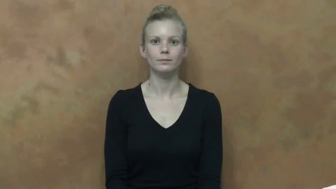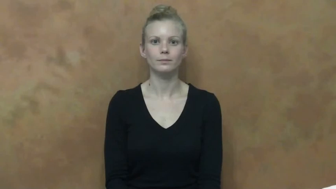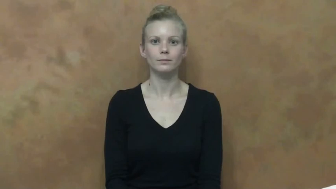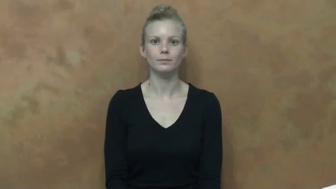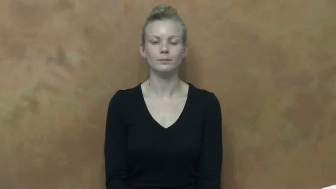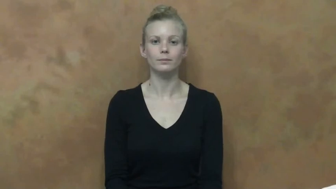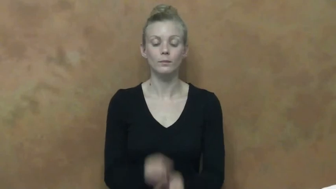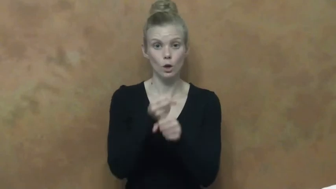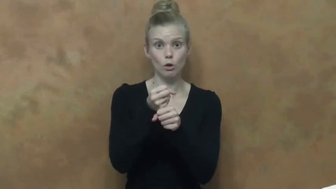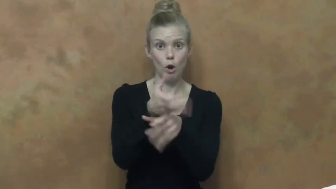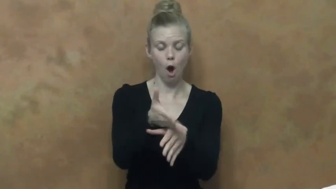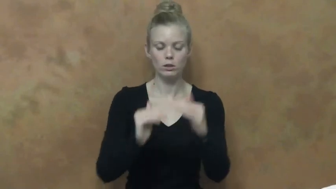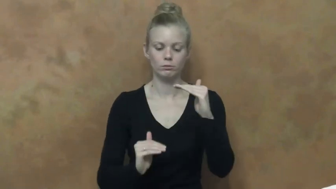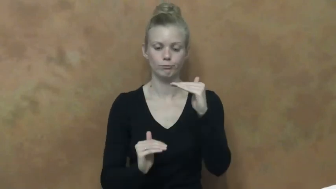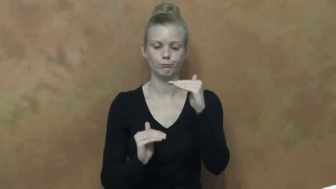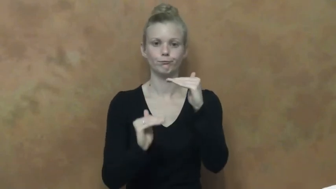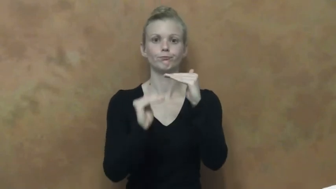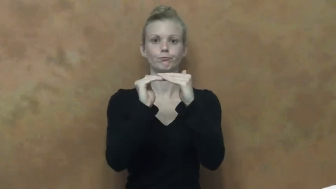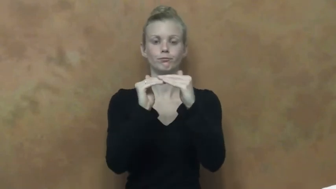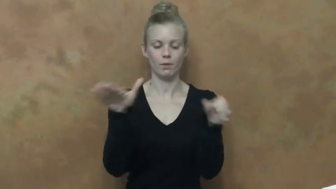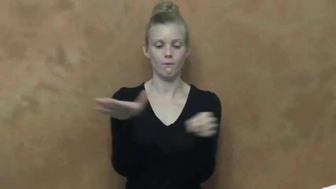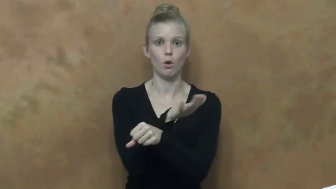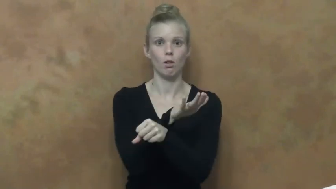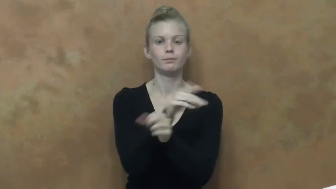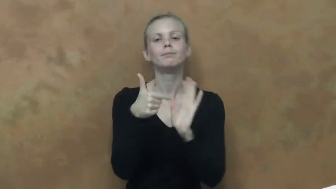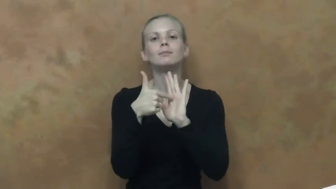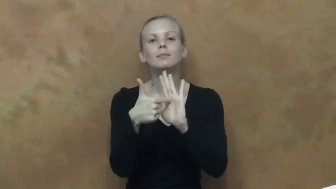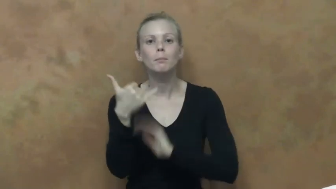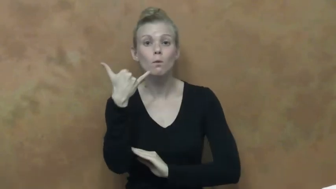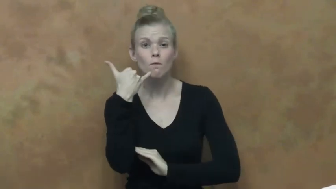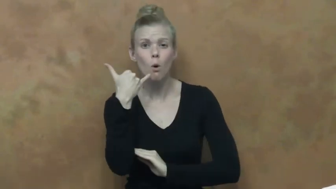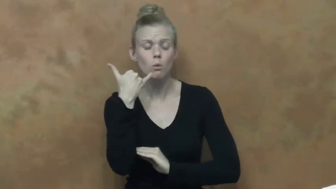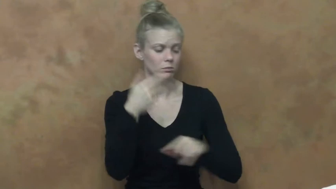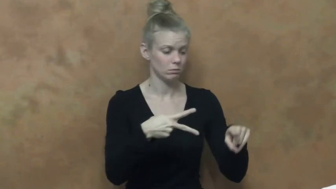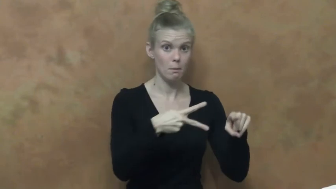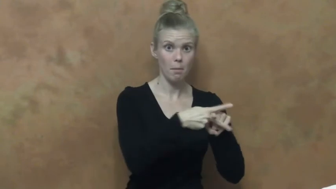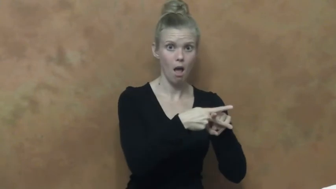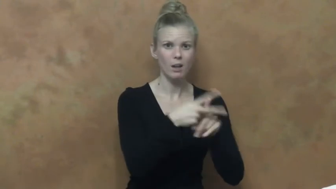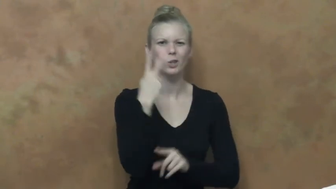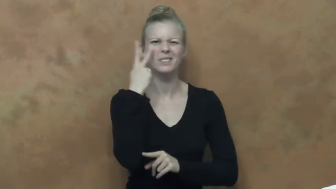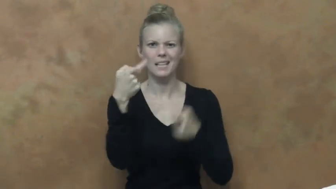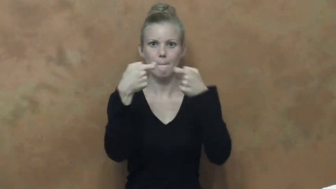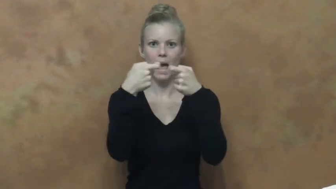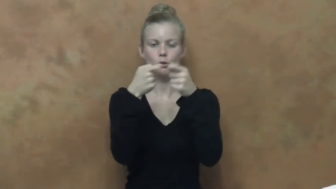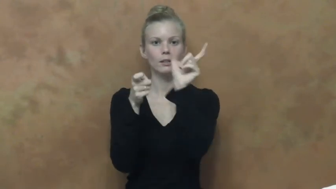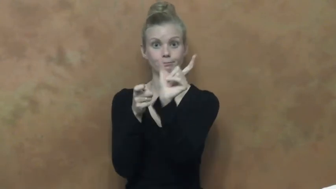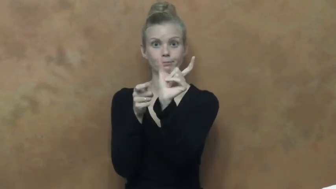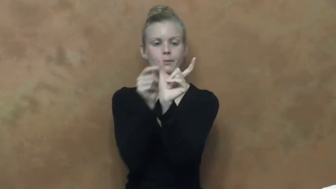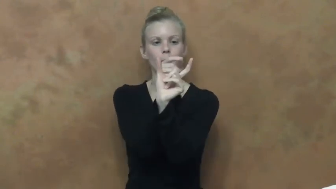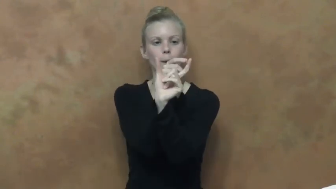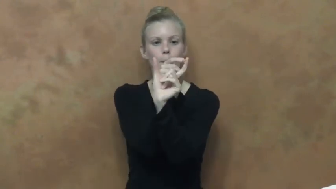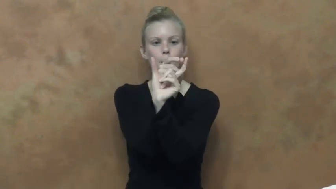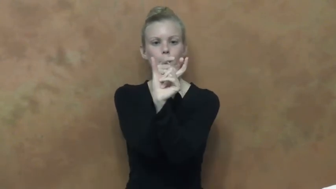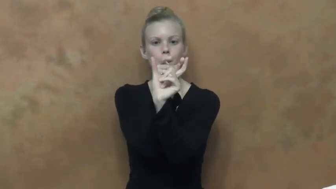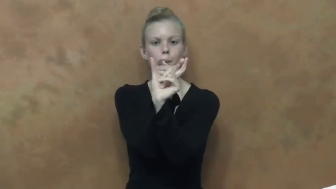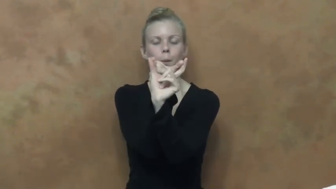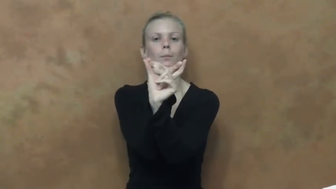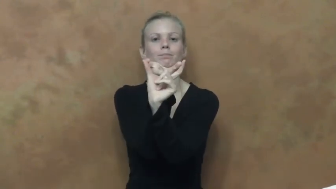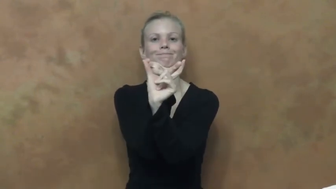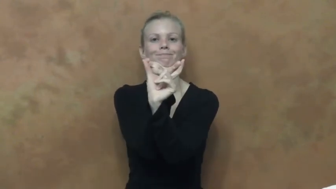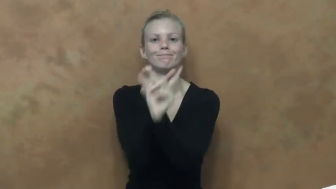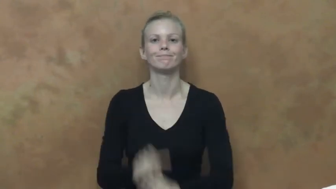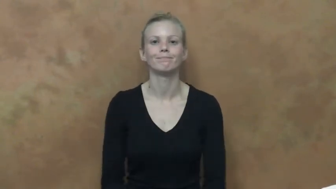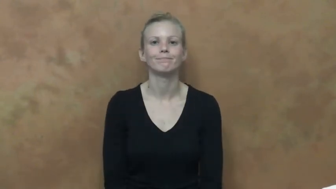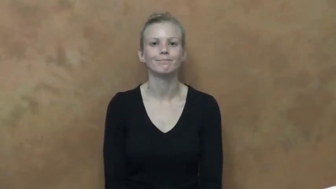charge